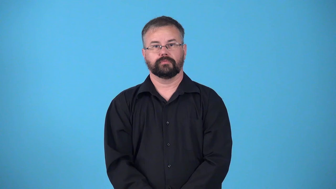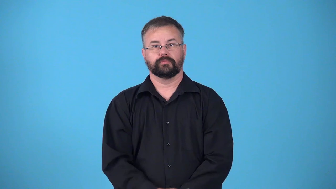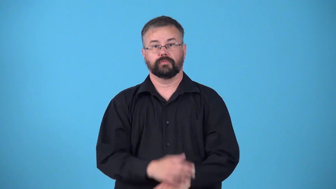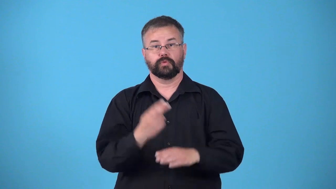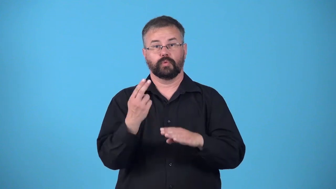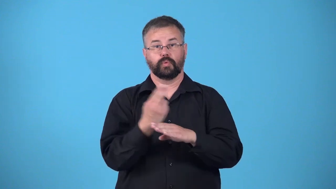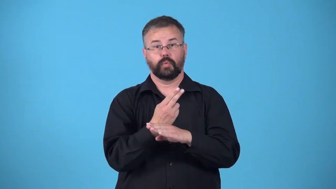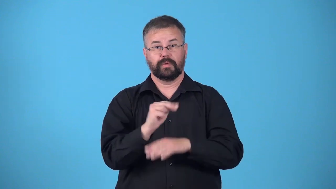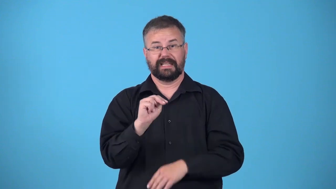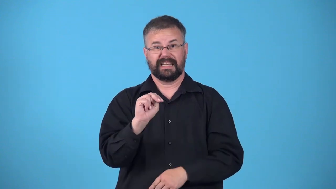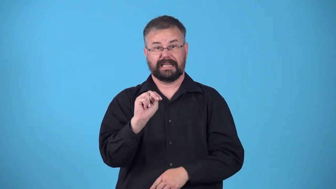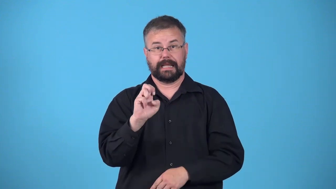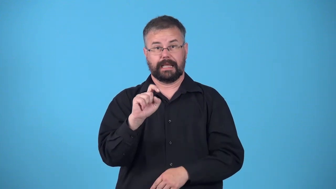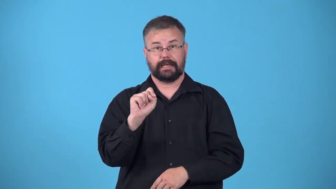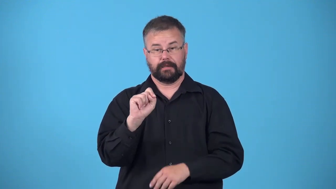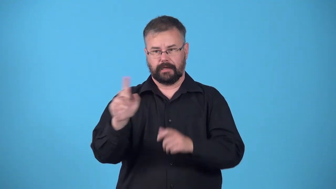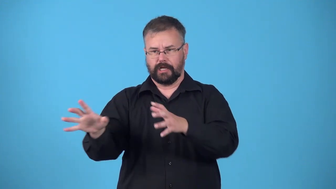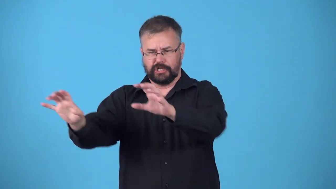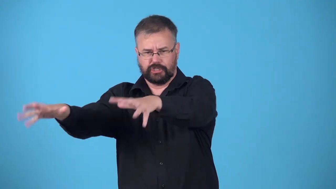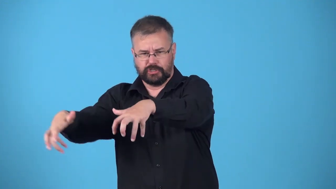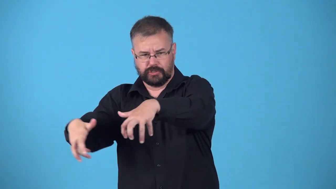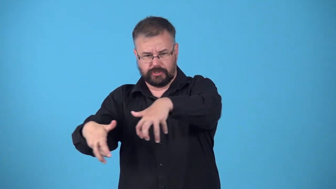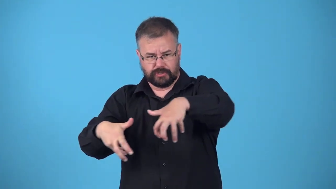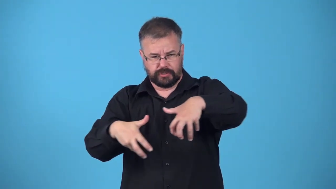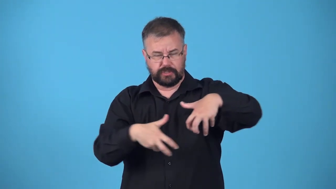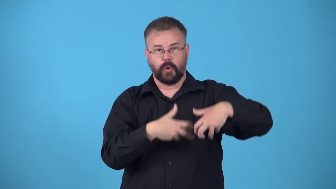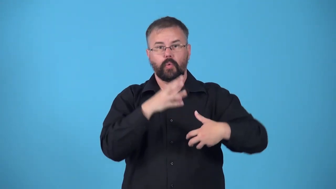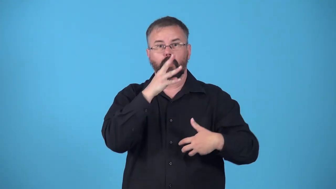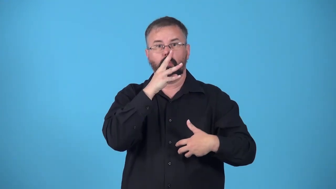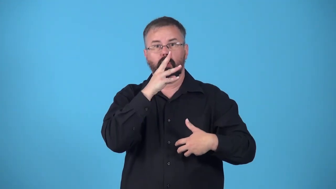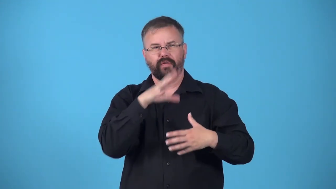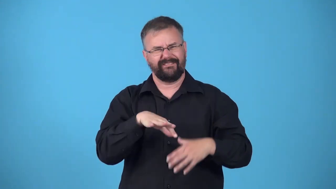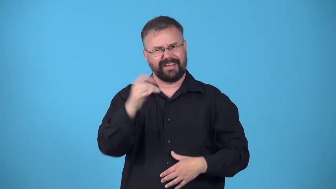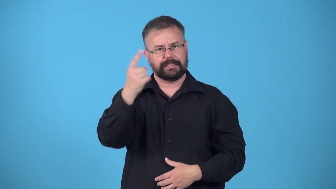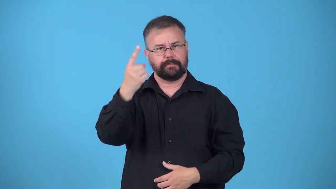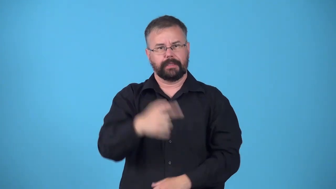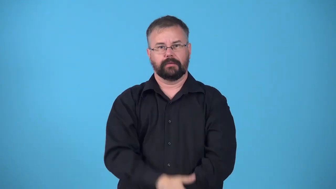drag-search with net